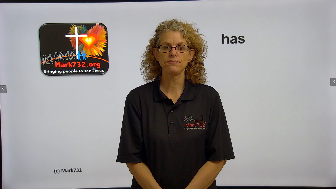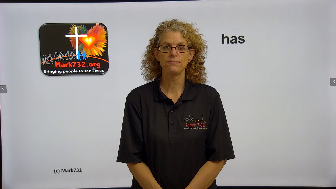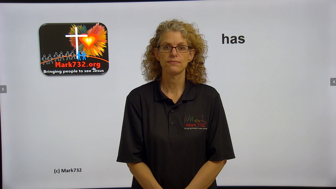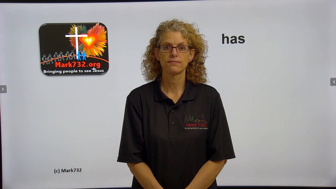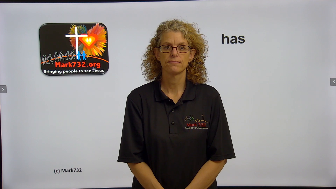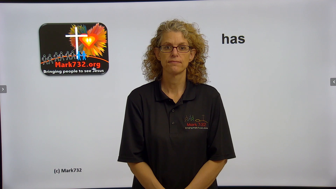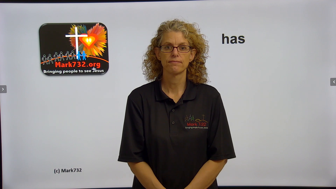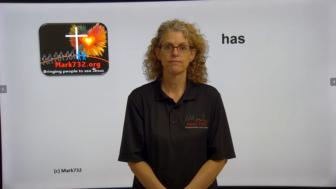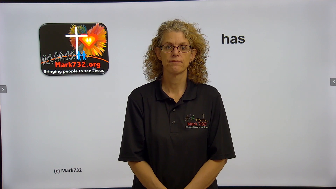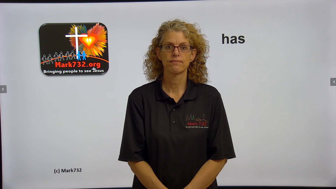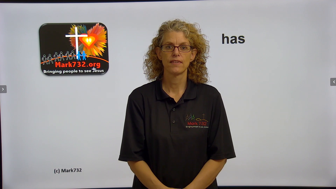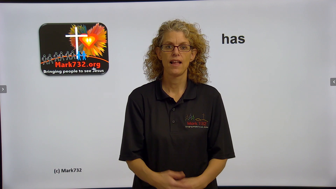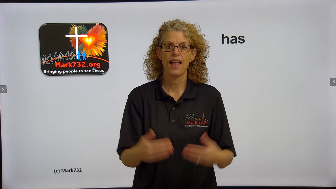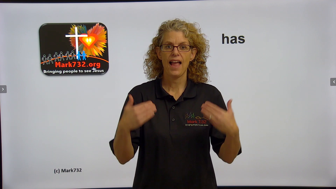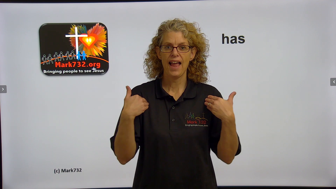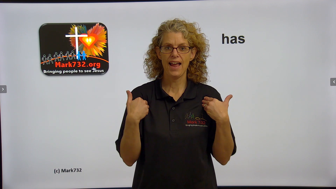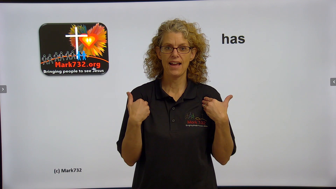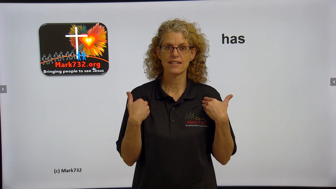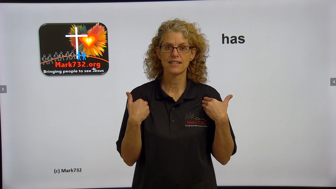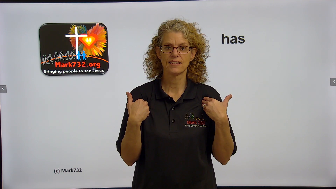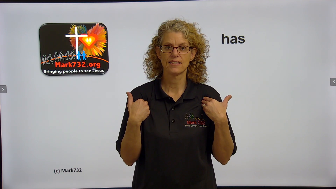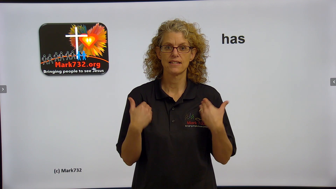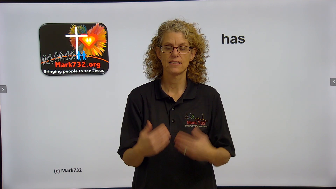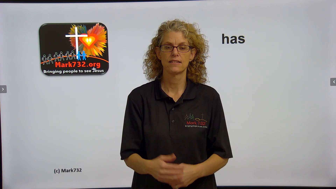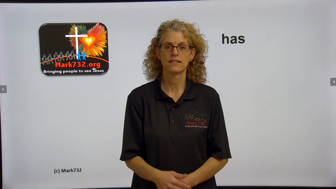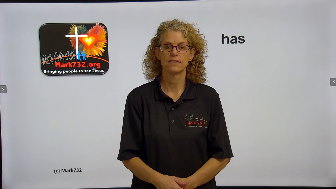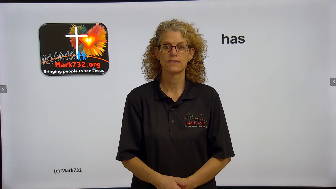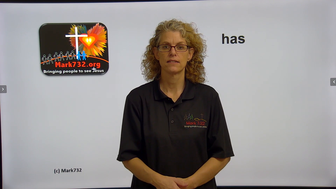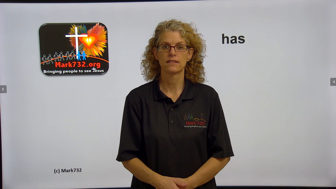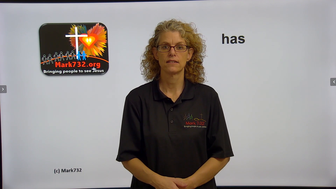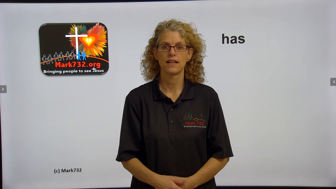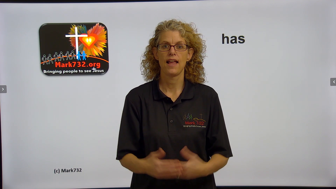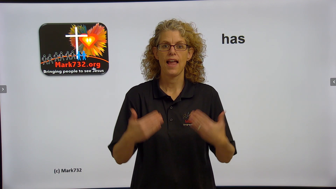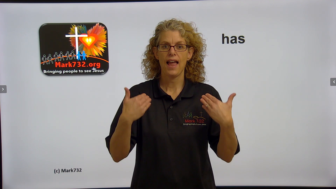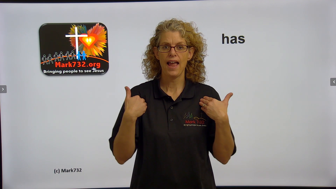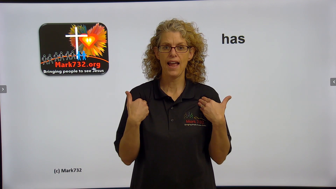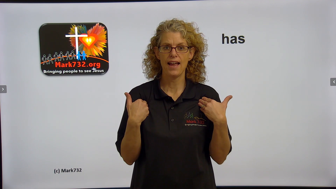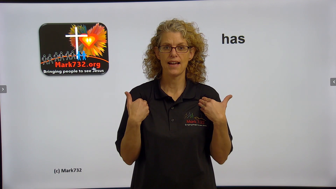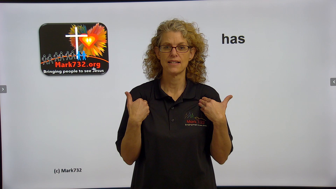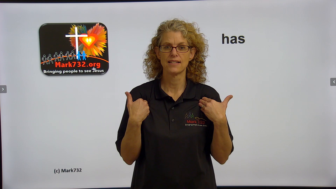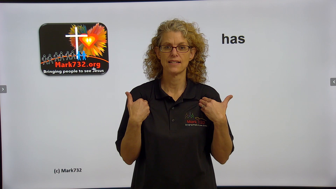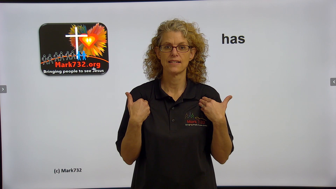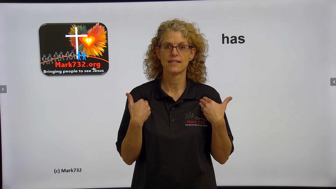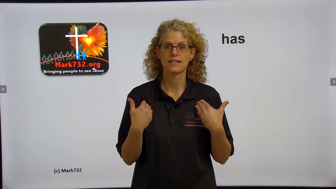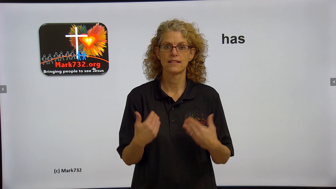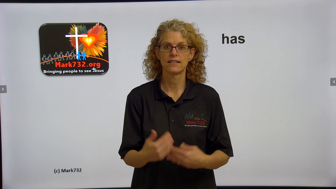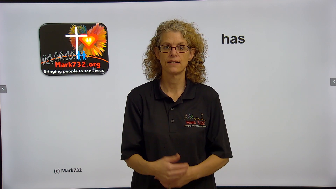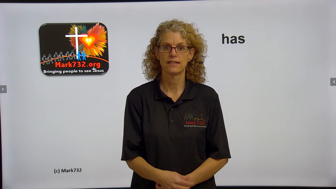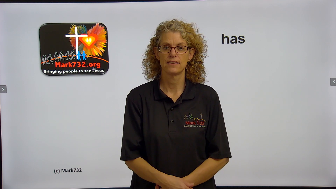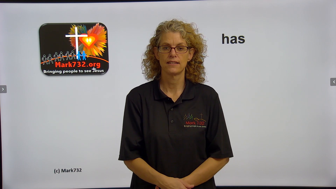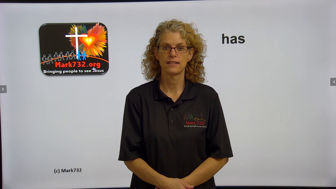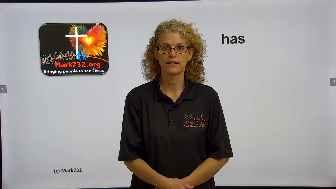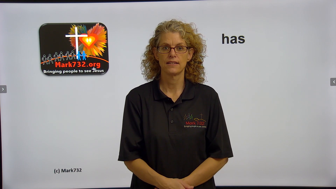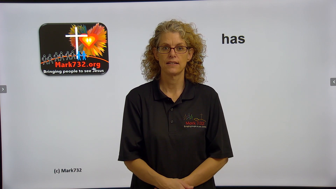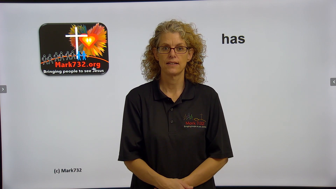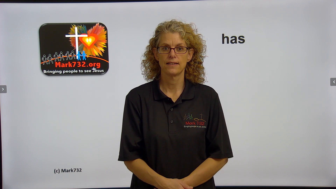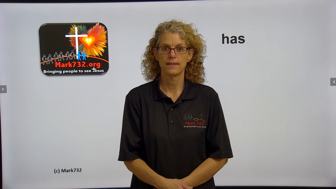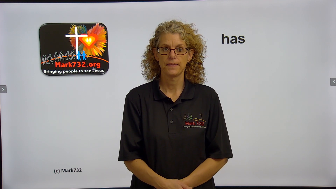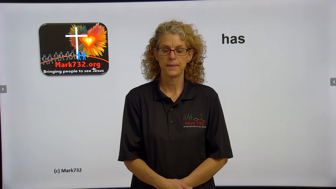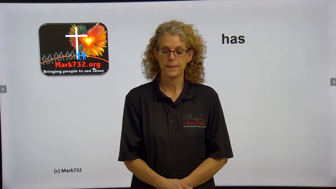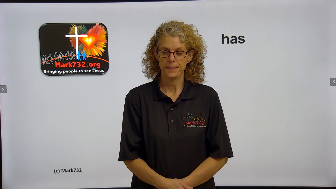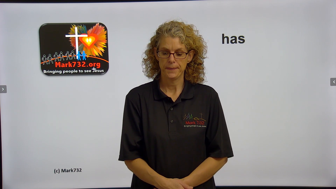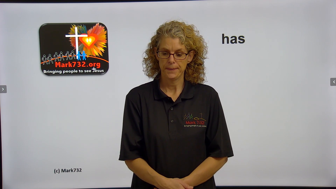has